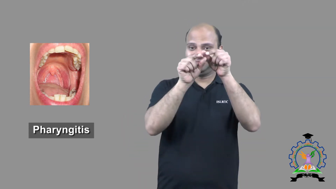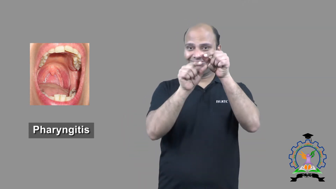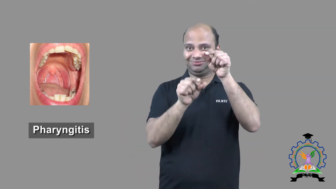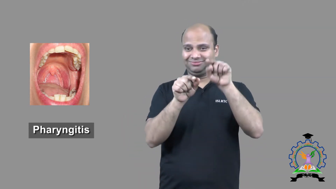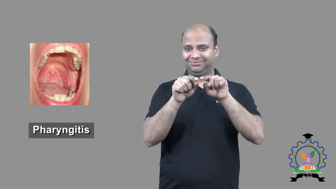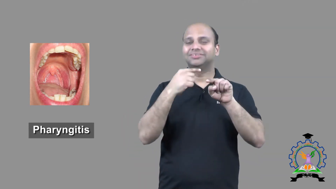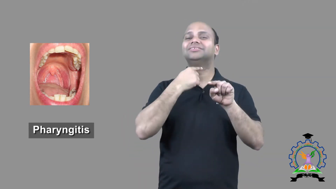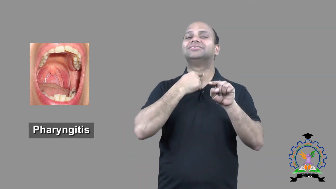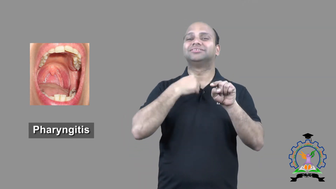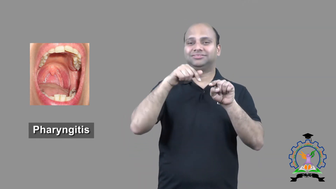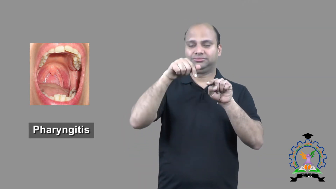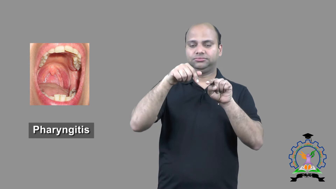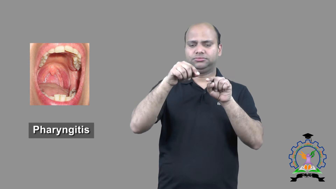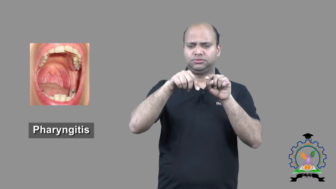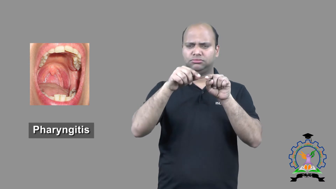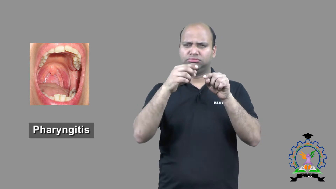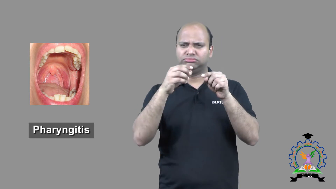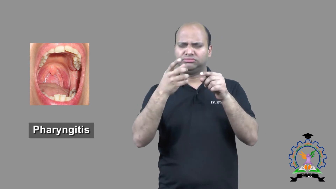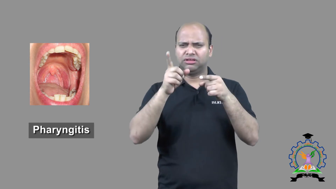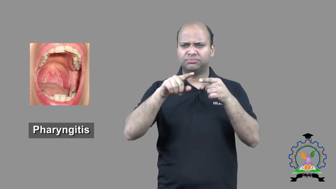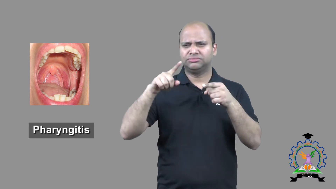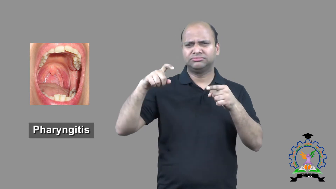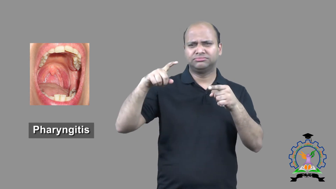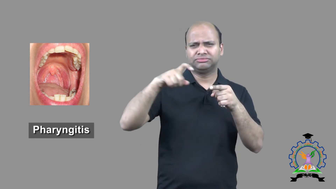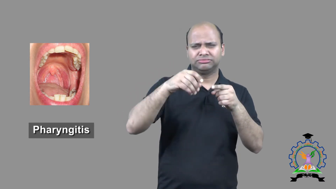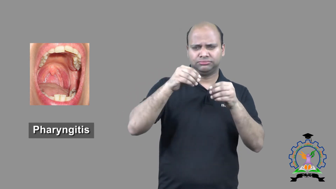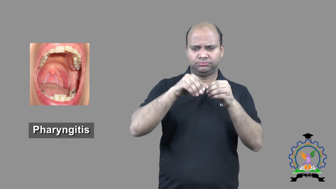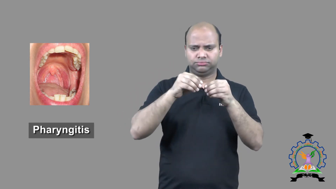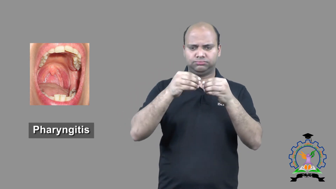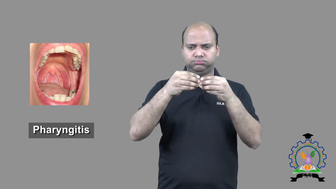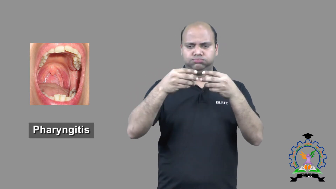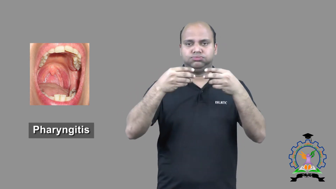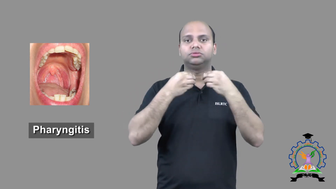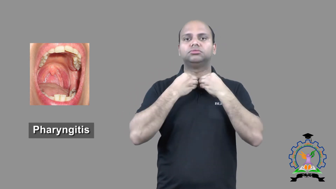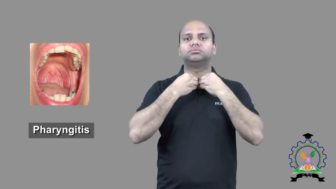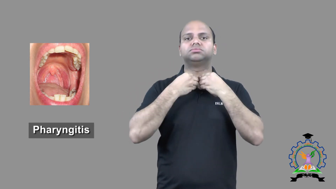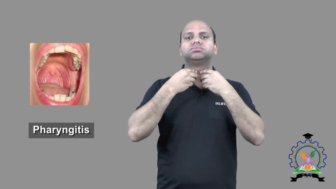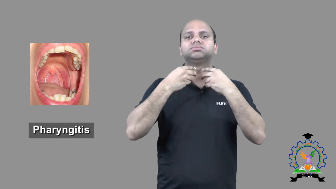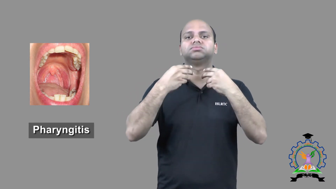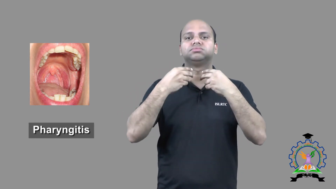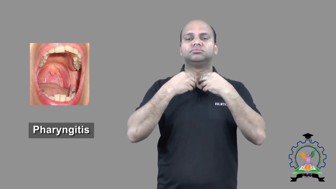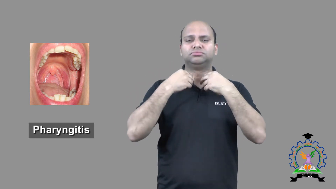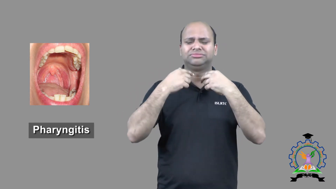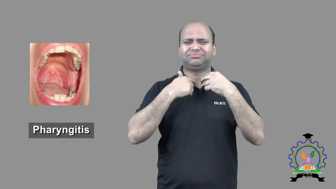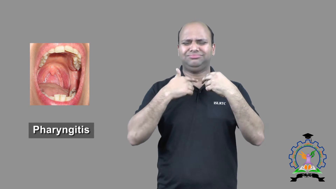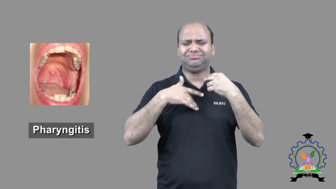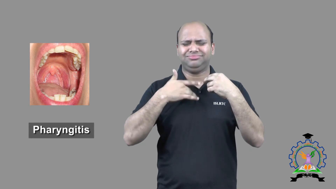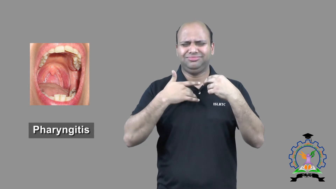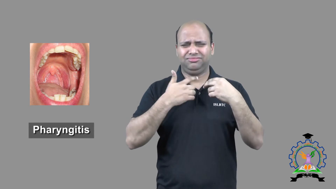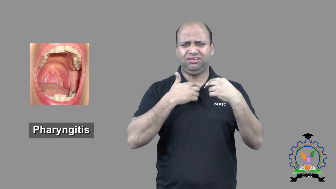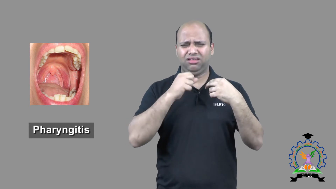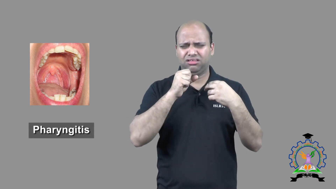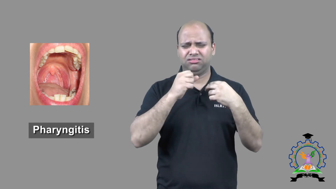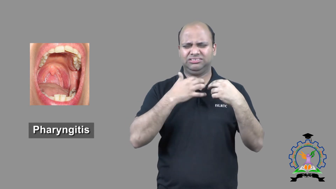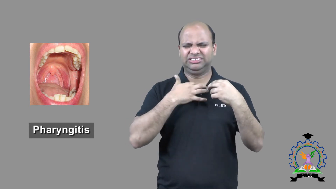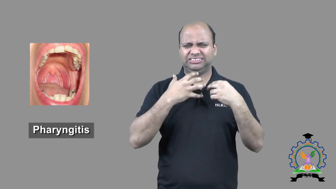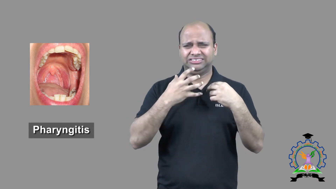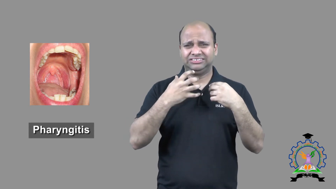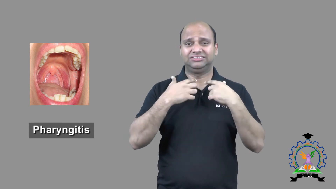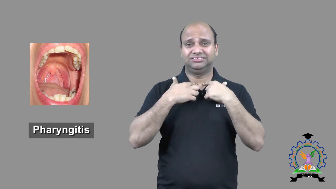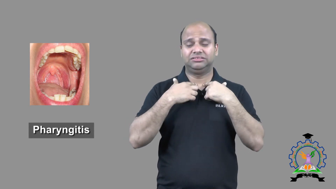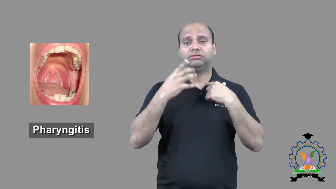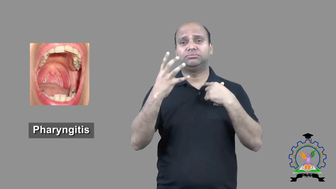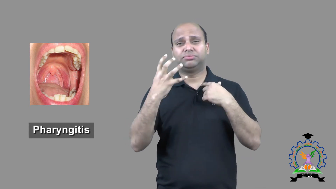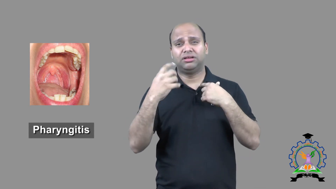Pharyngitis